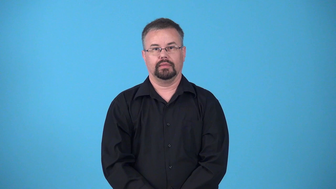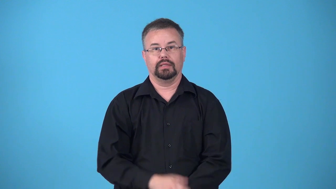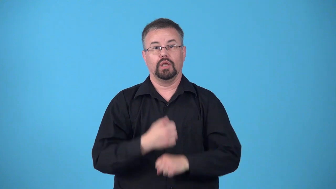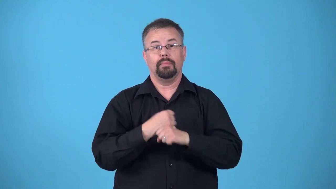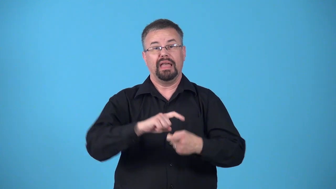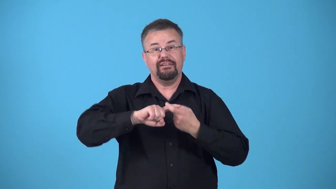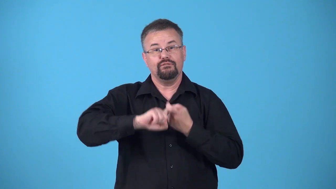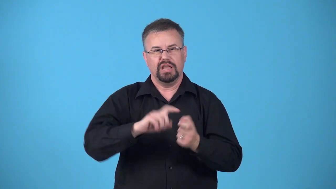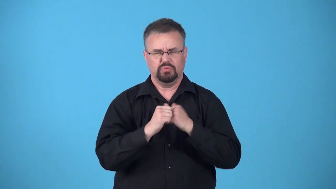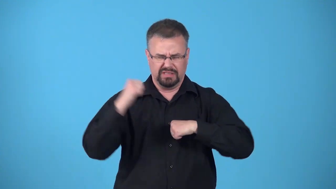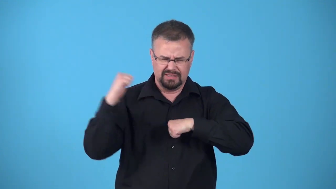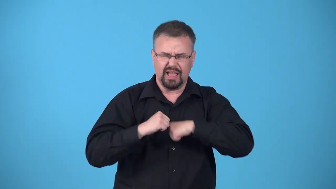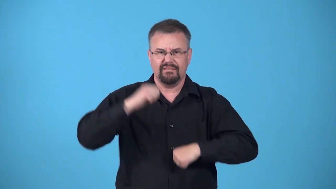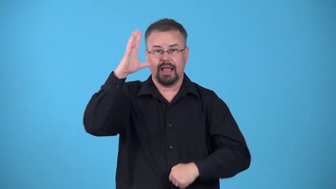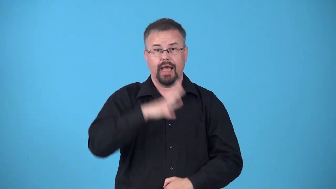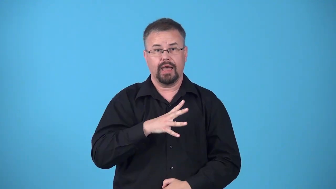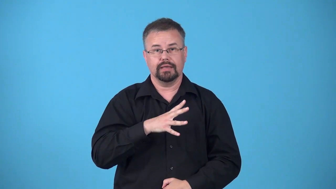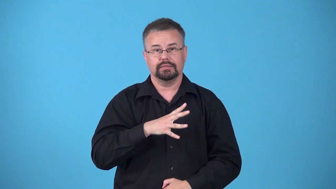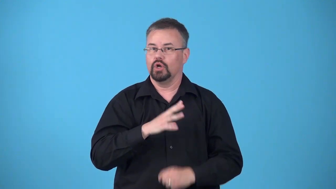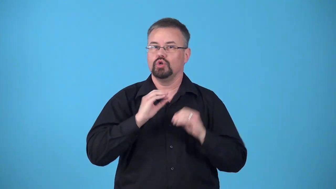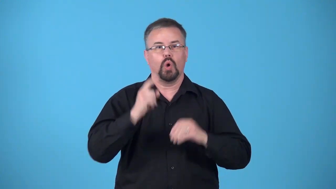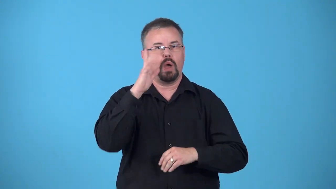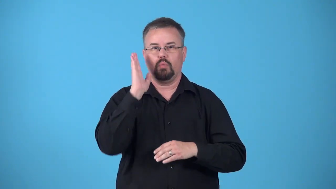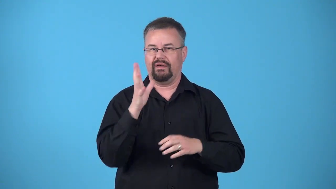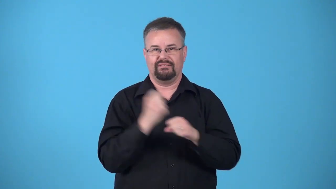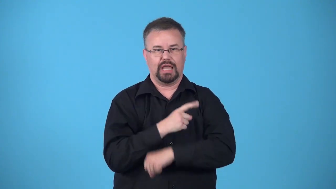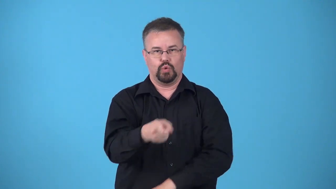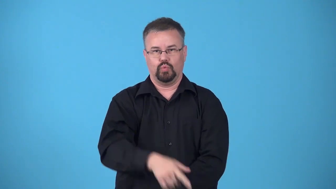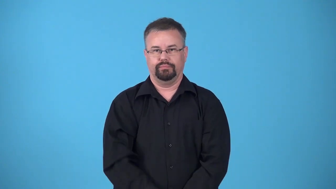keep a bad dog with you, and the good dogs won't bite